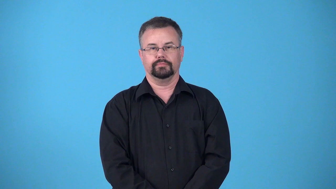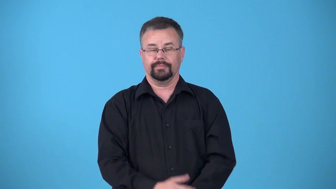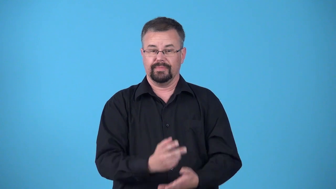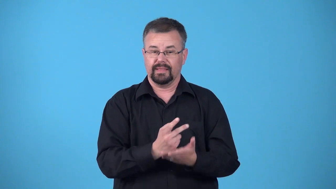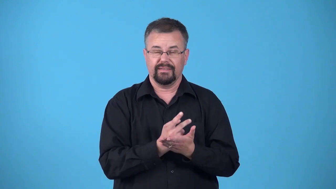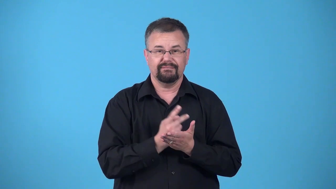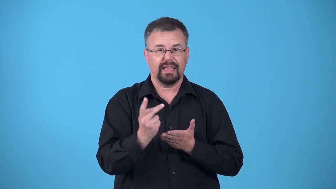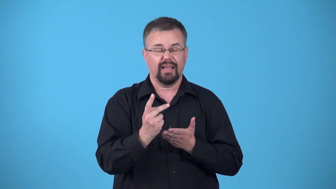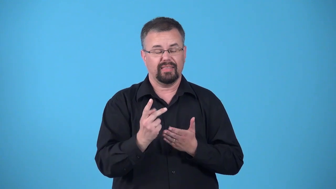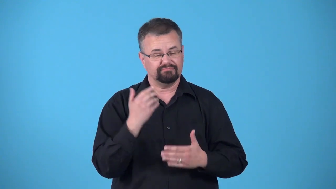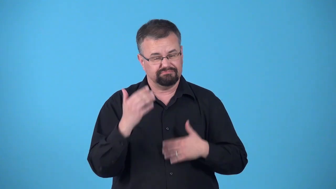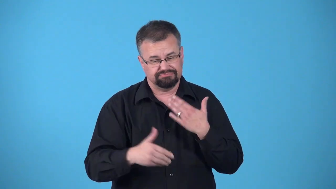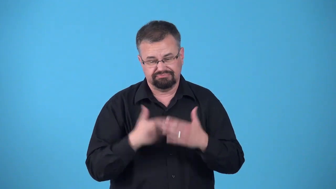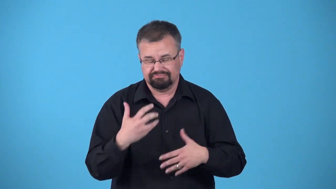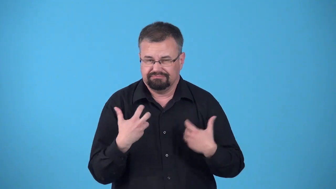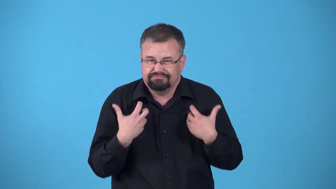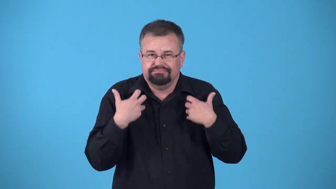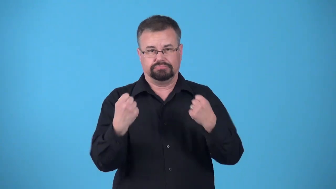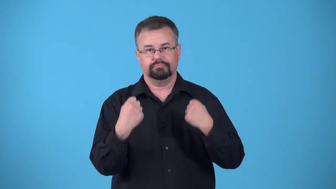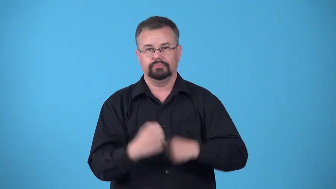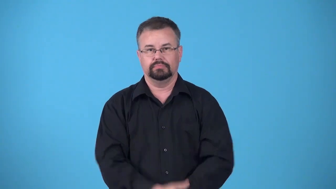rise from the ashes